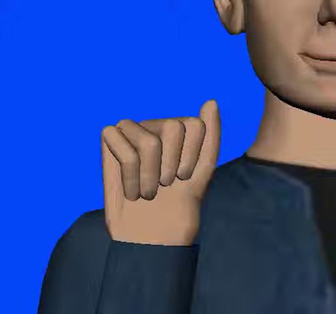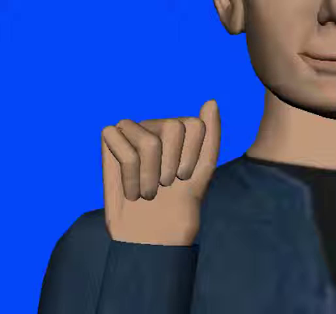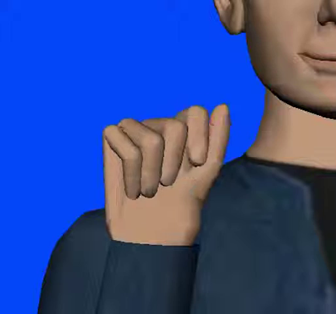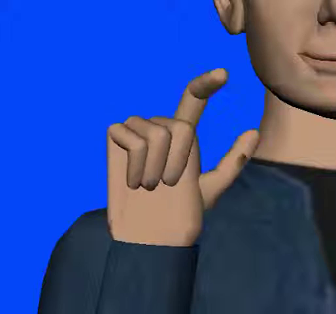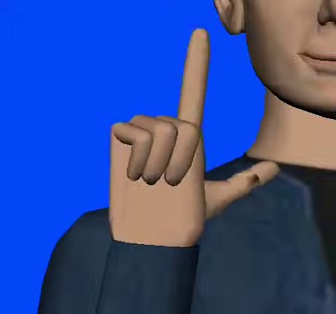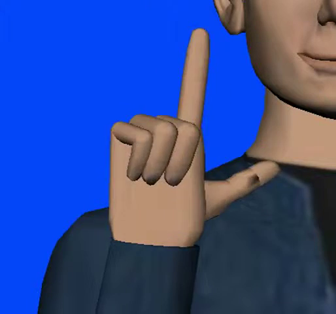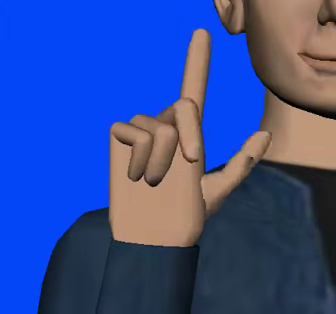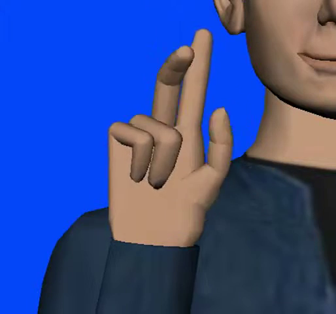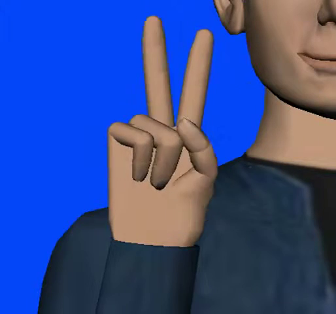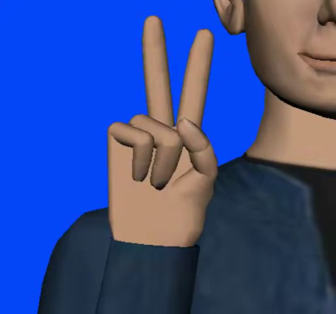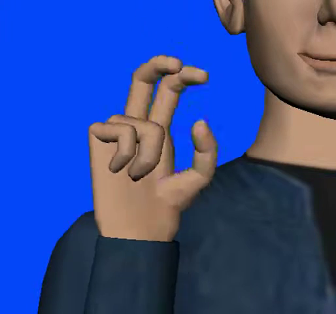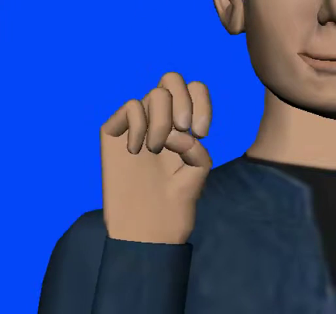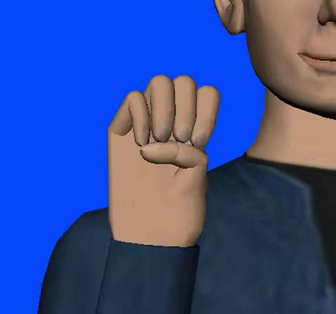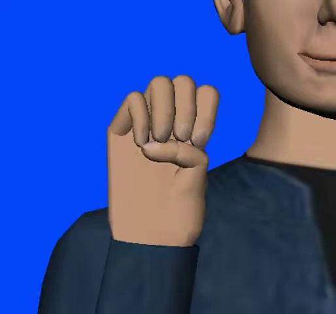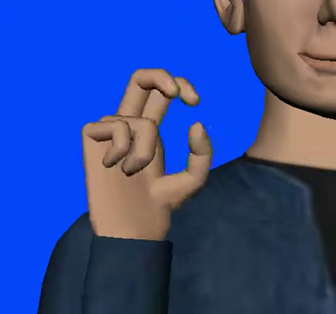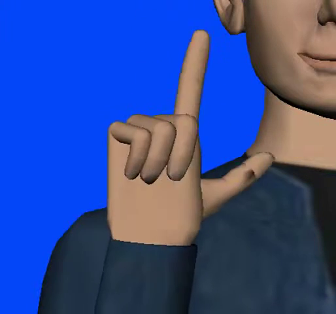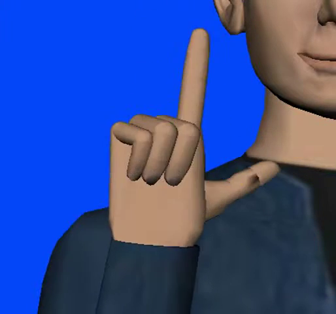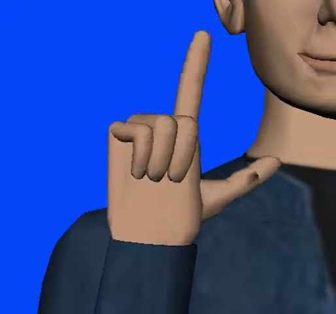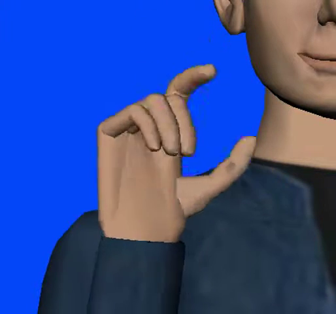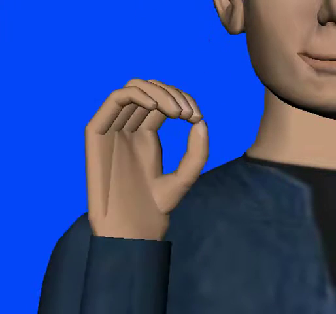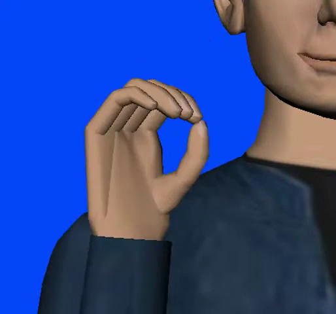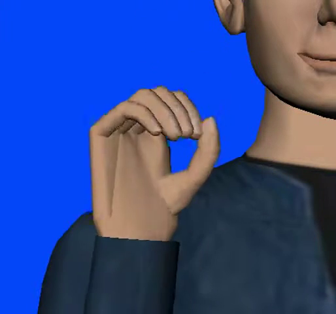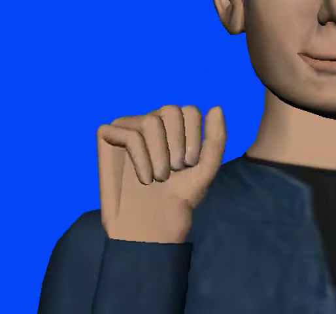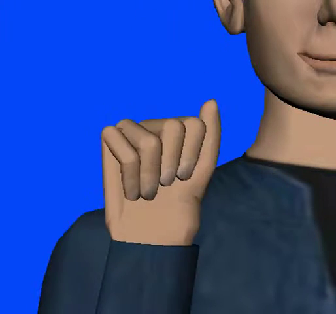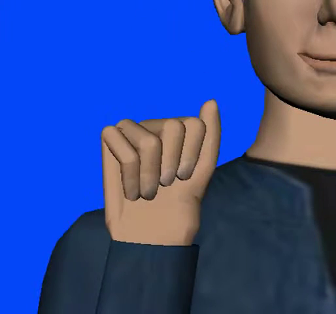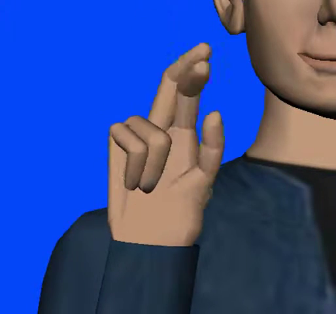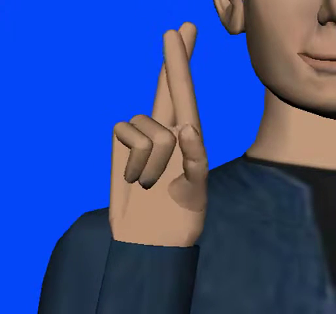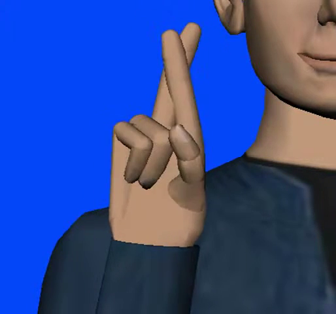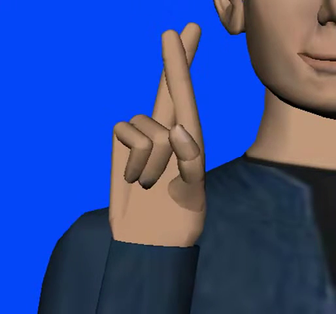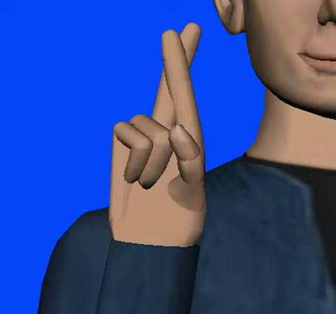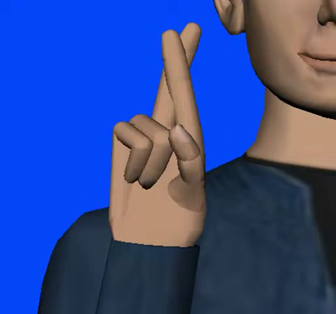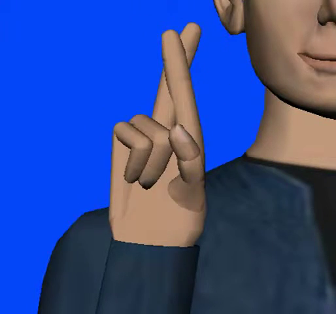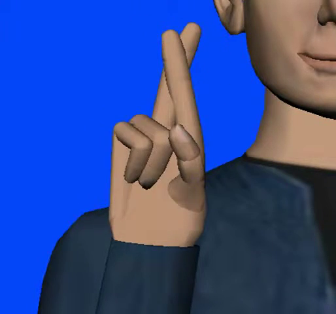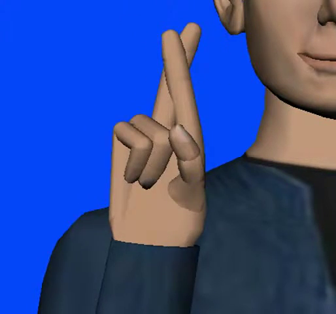alveloar